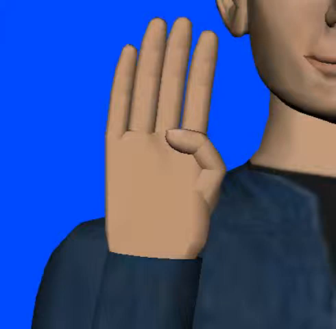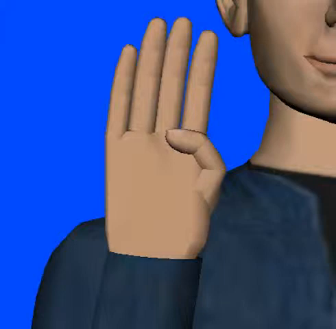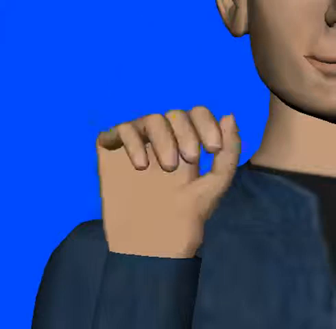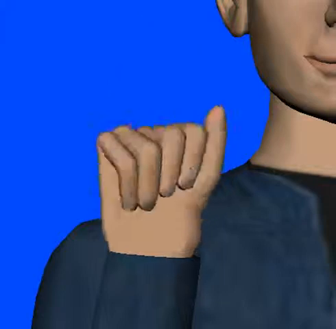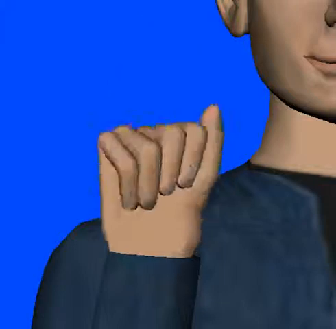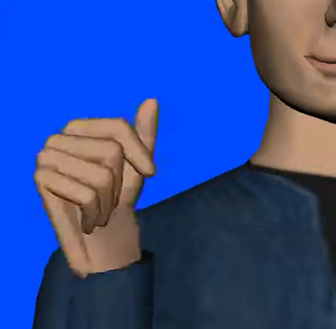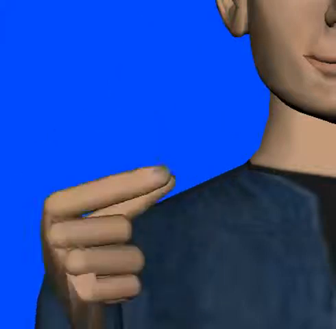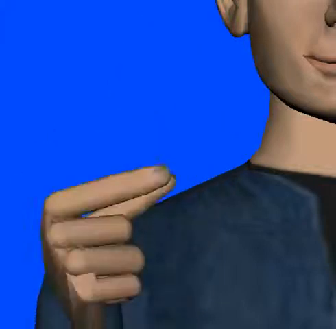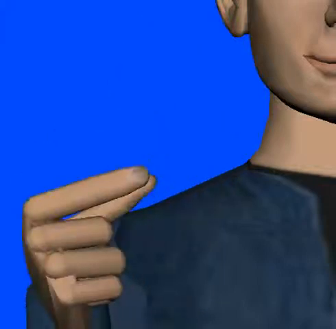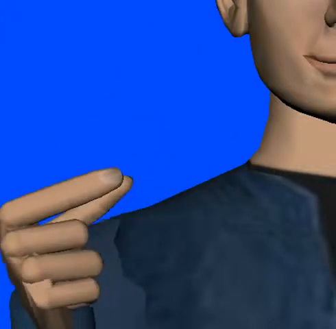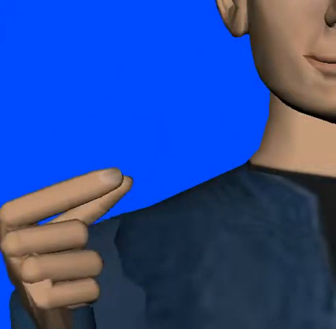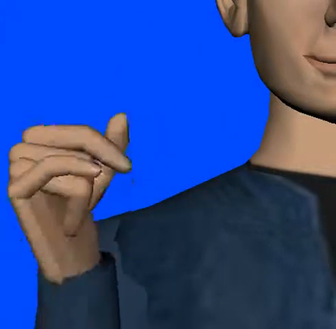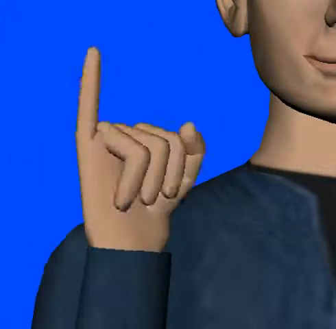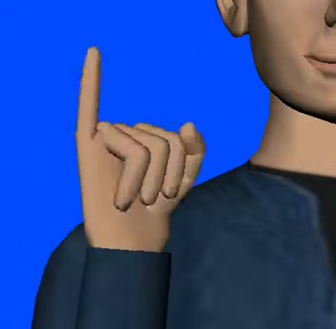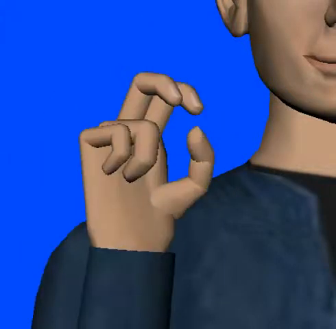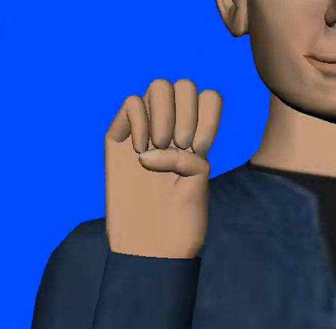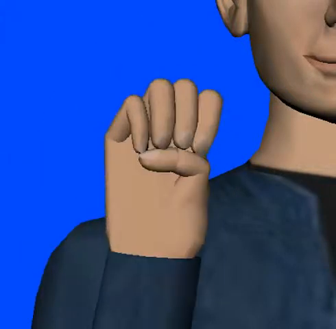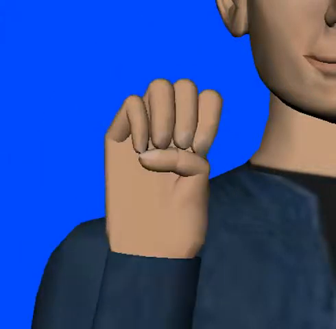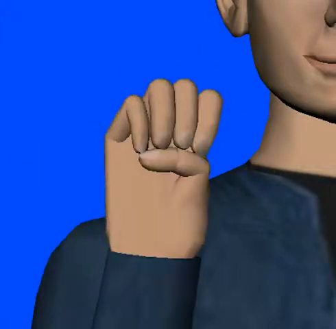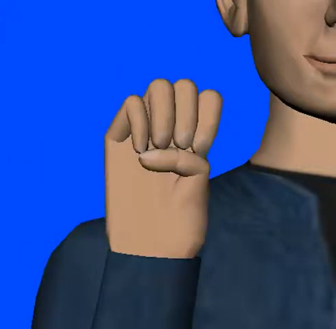bagpipe